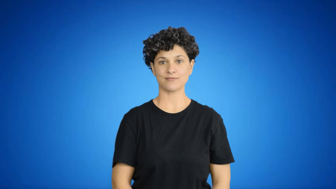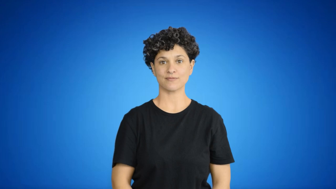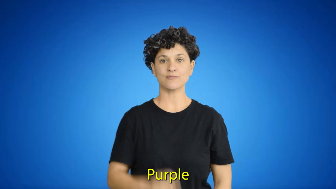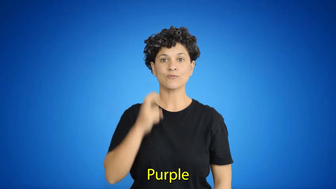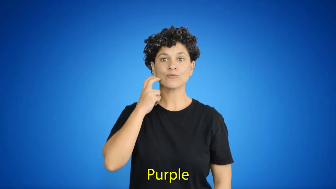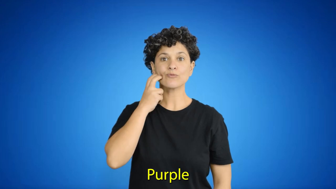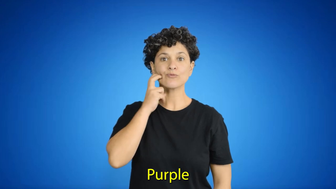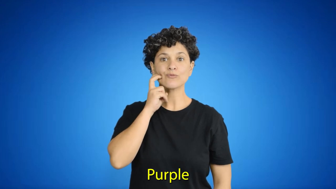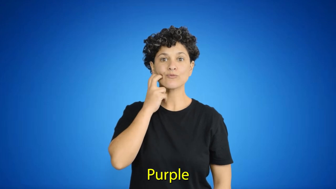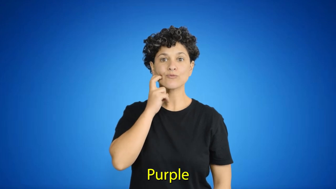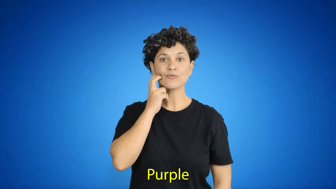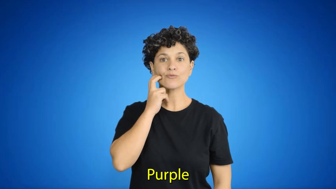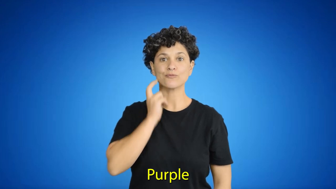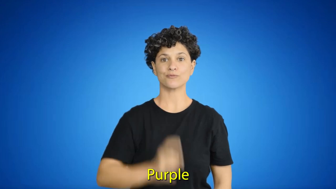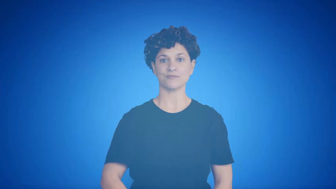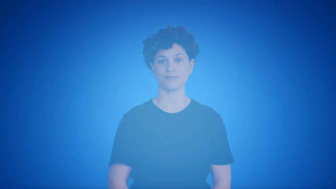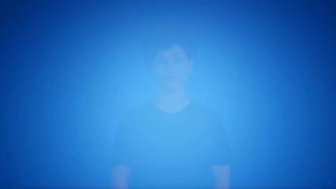Purple